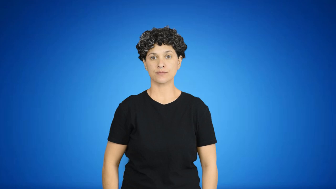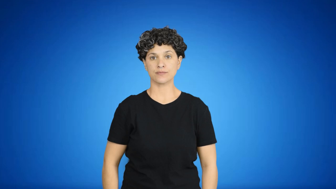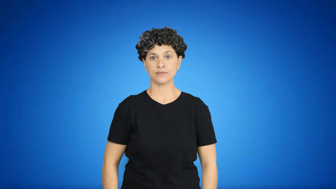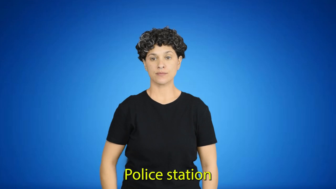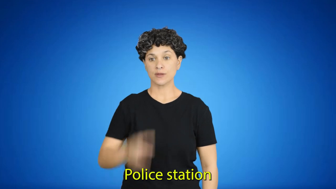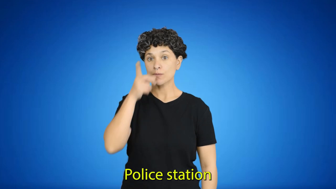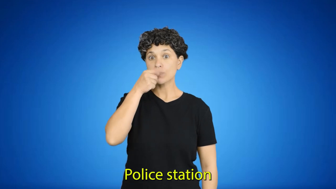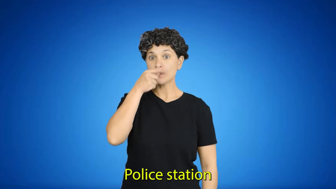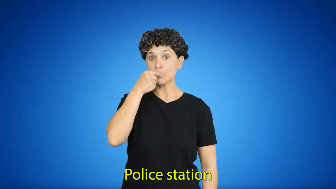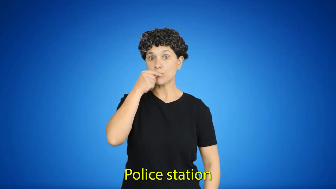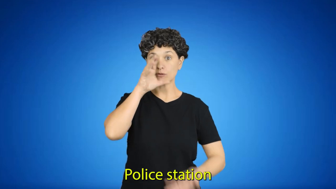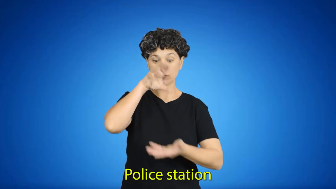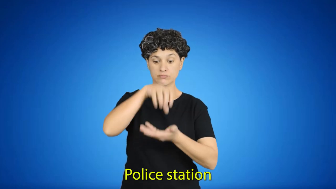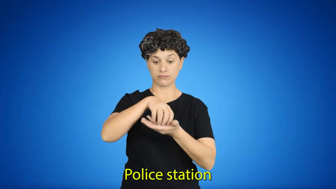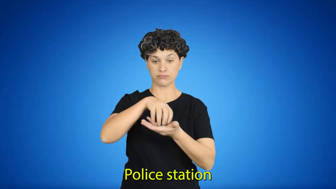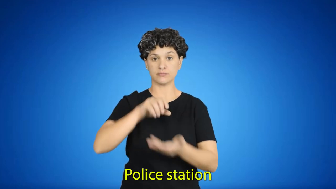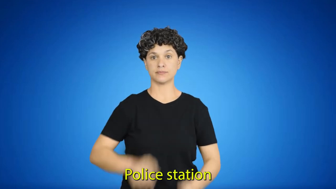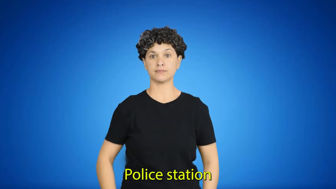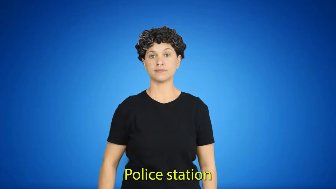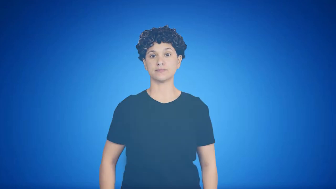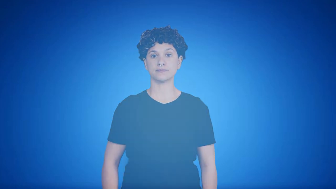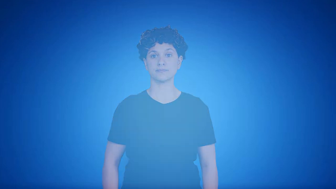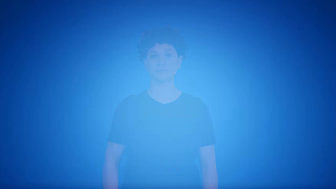Police station